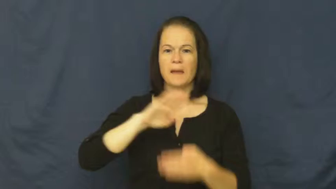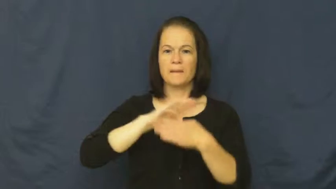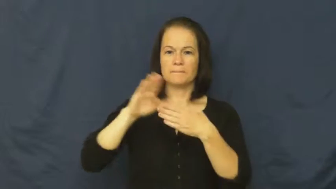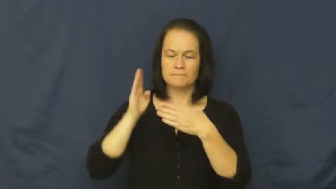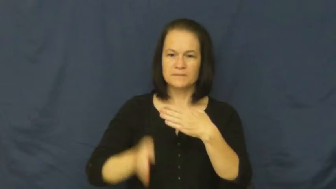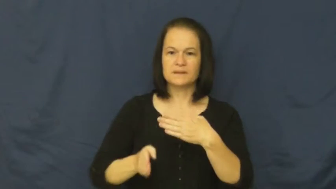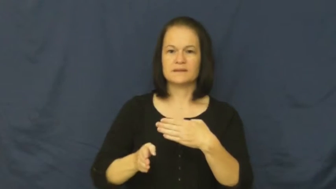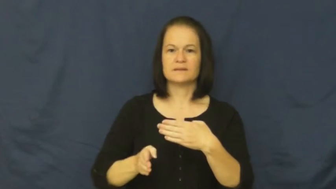complete,consummate,fulfil-finish